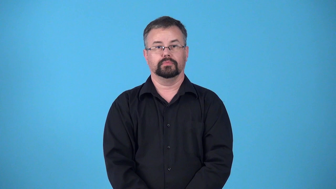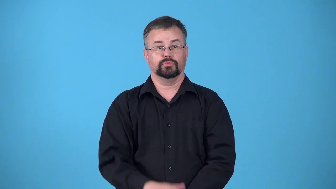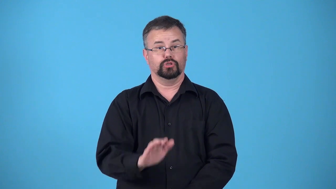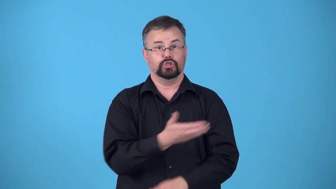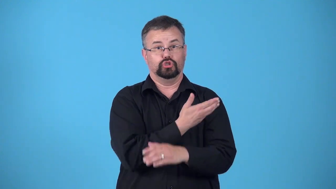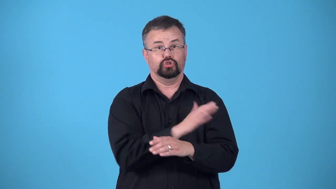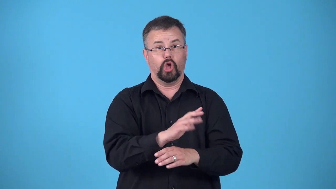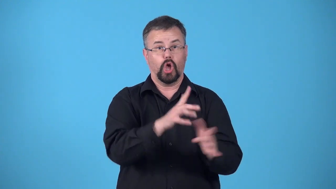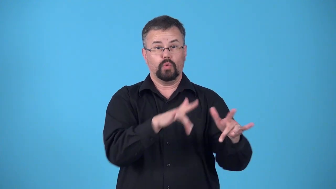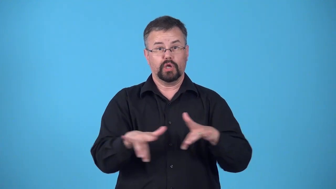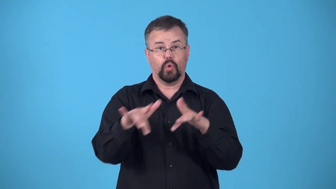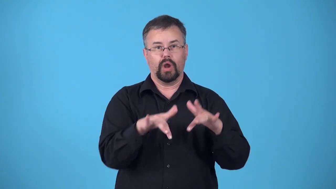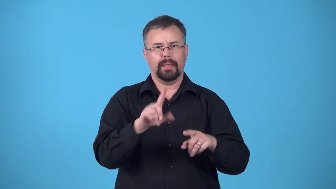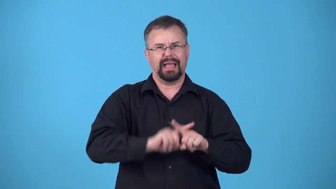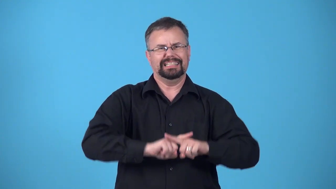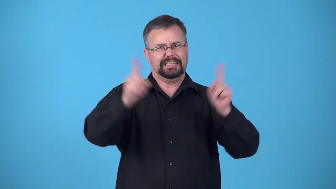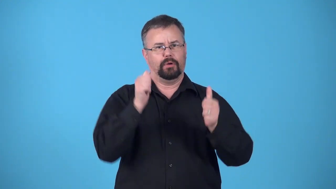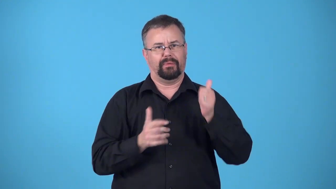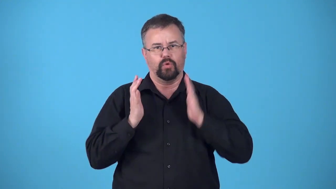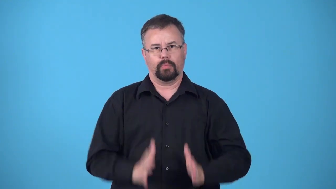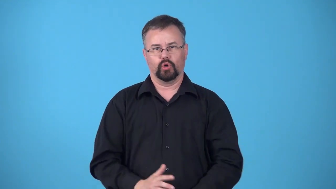cover-song that is recorded by someone who is not the original performer